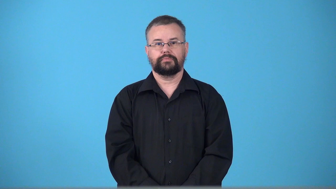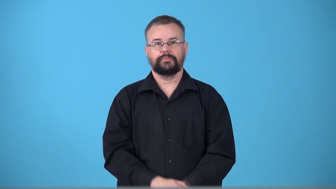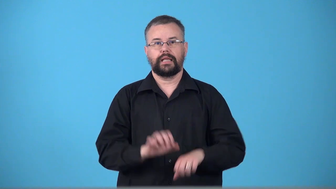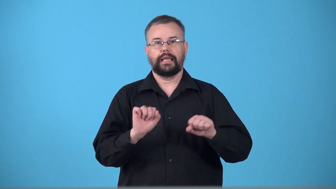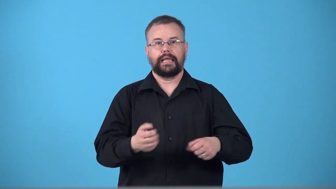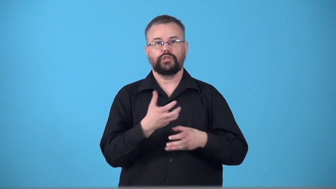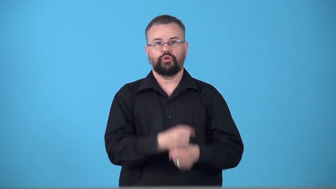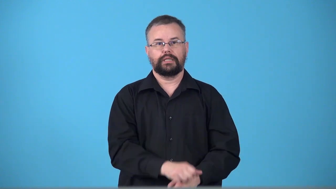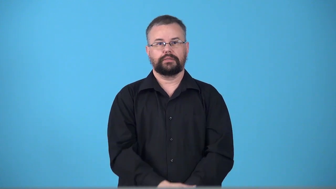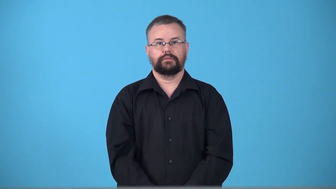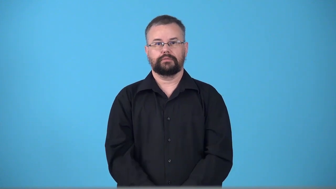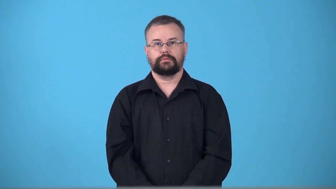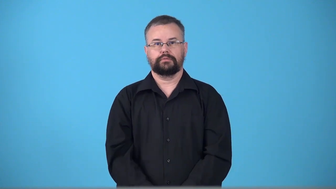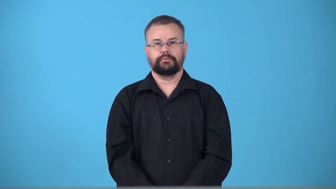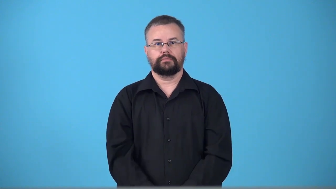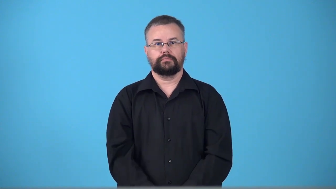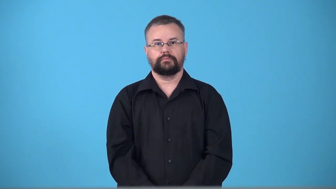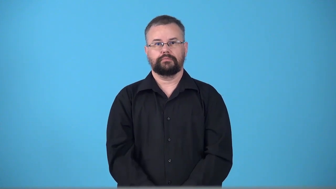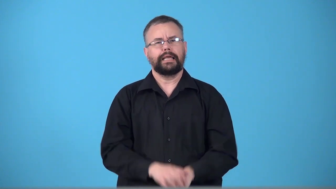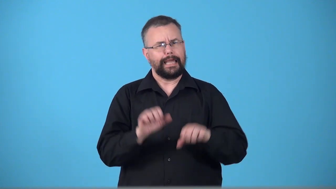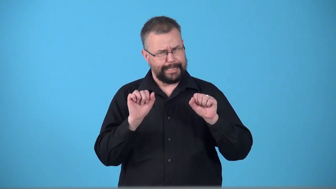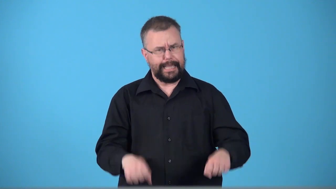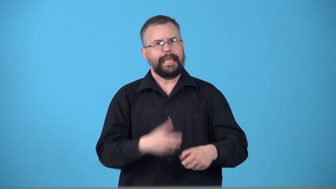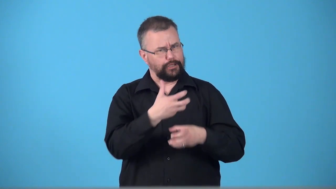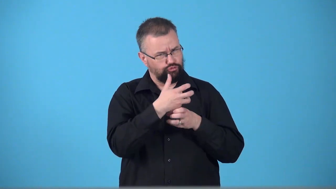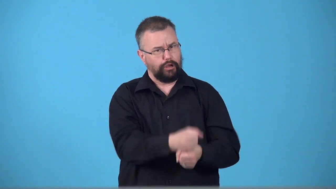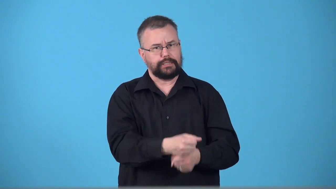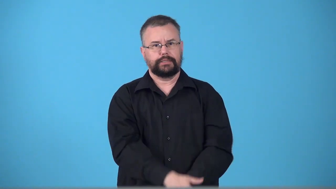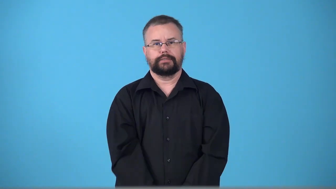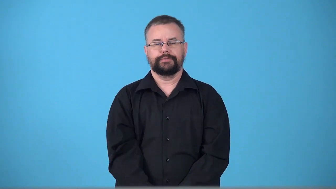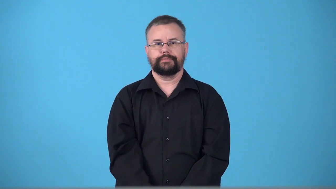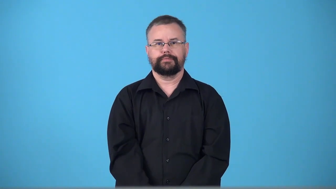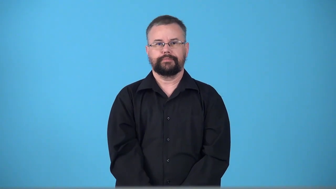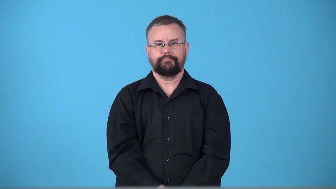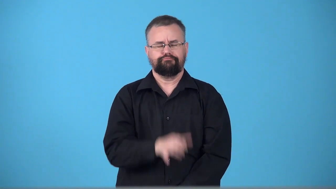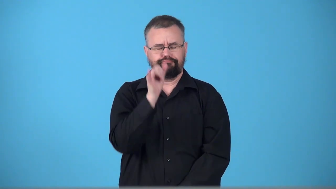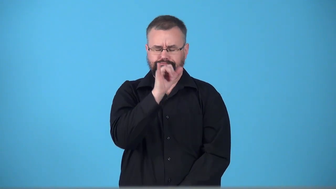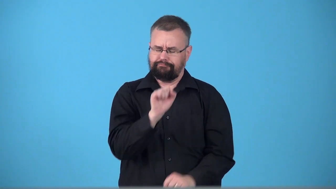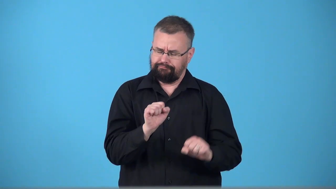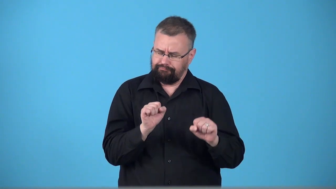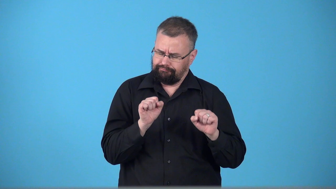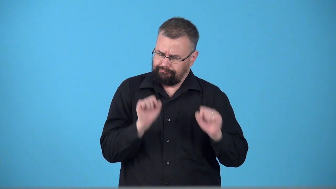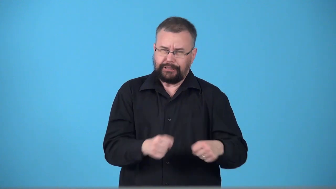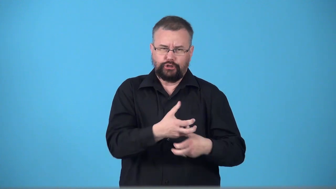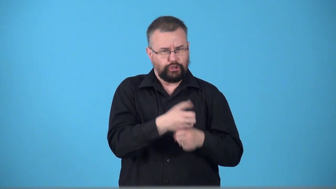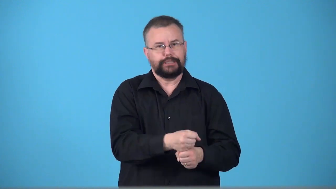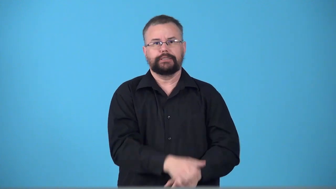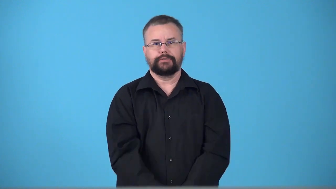trustworthy, more trustworthy, most trustworthy